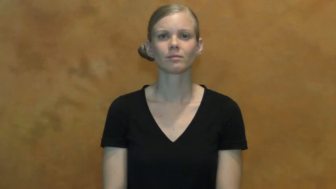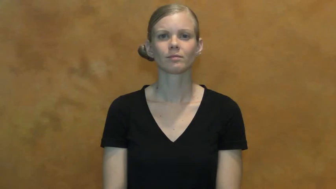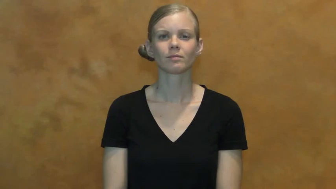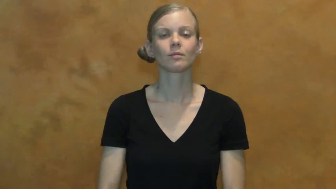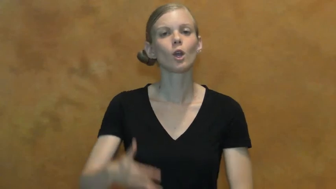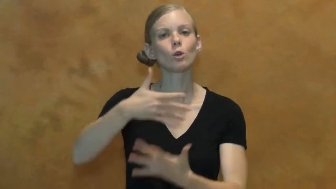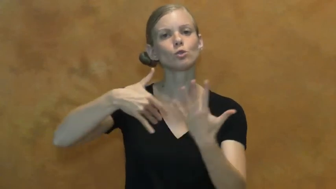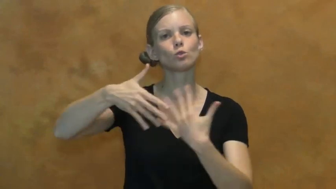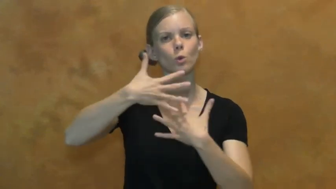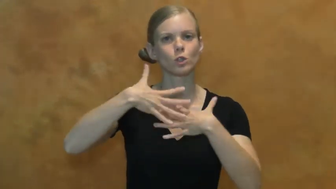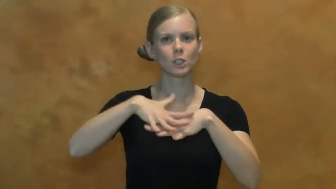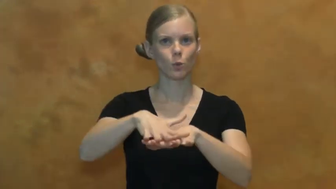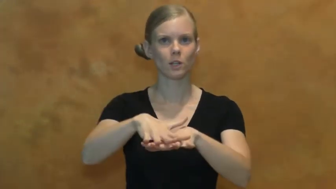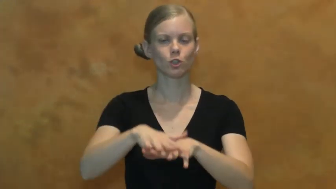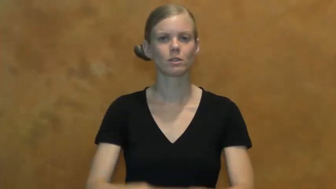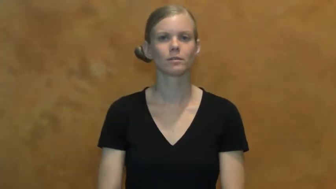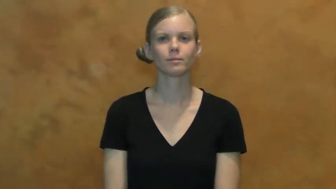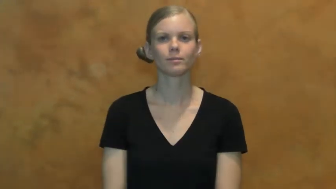social integration